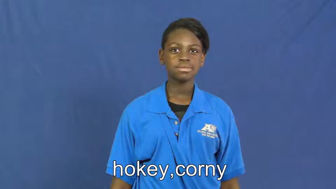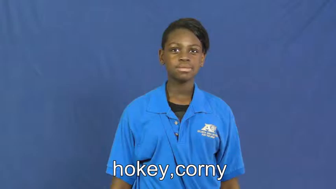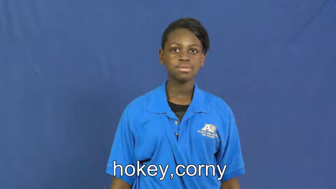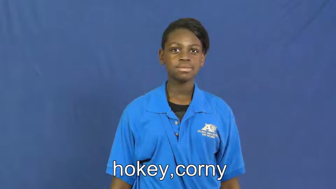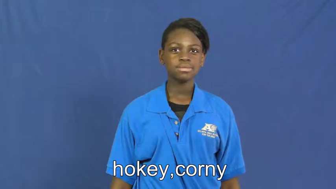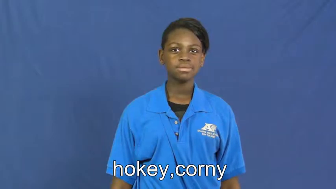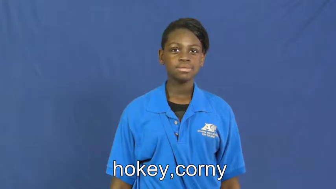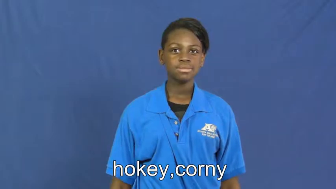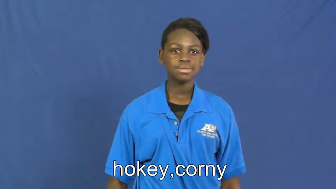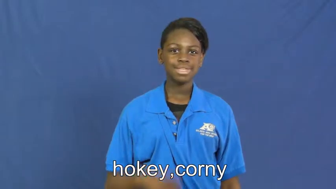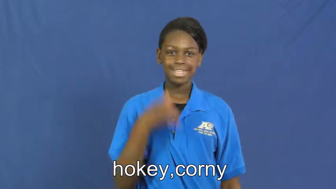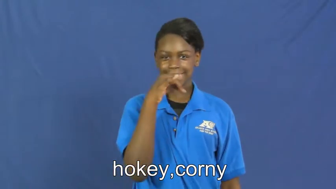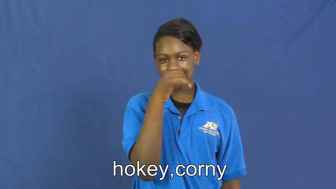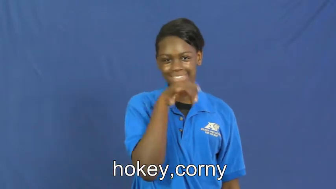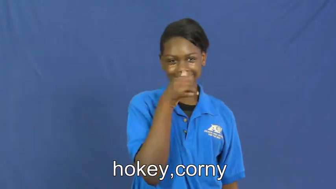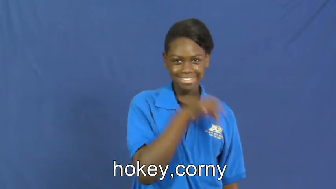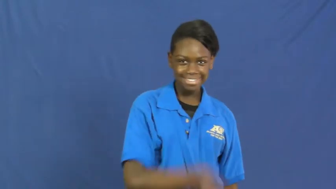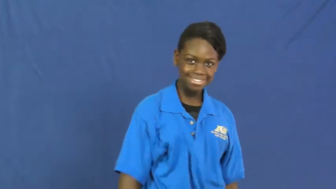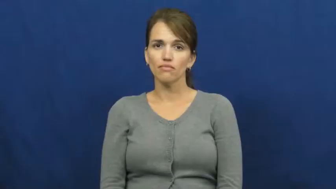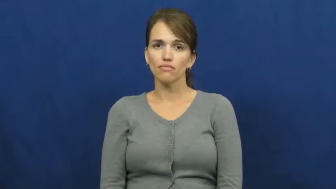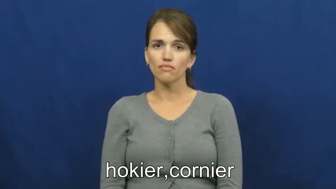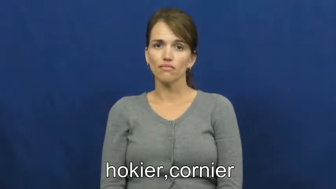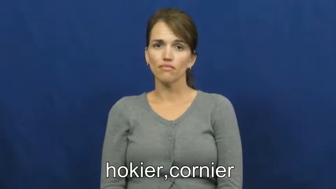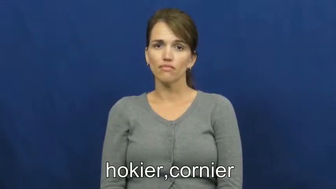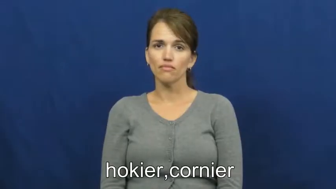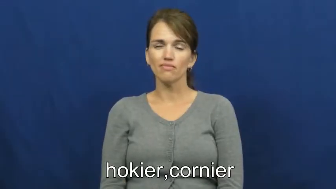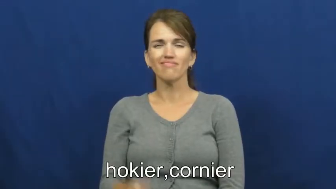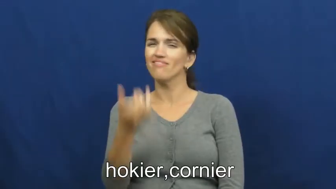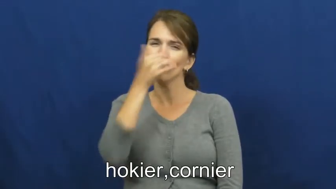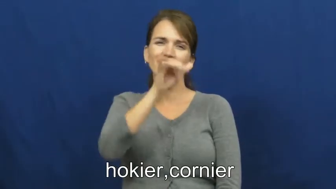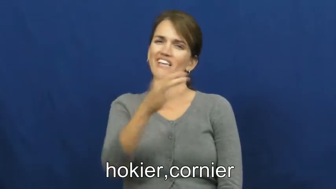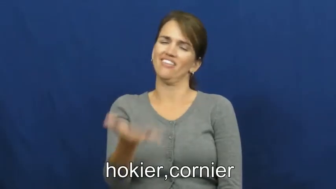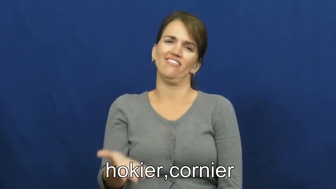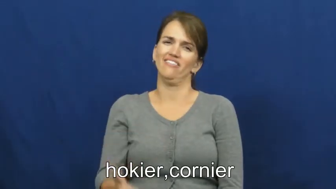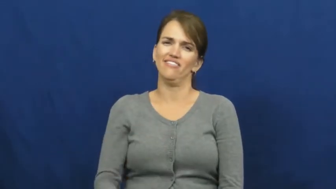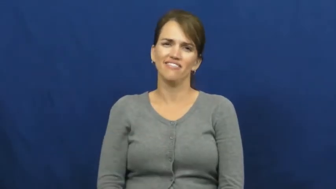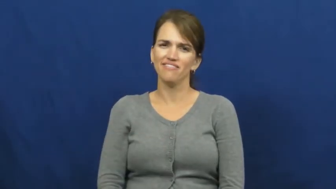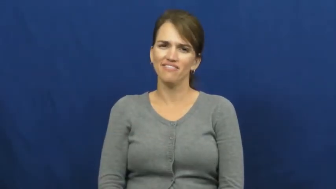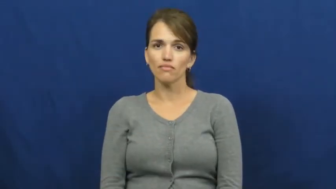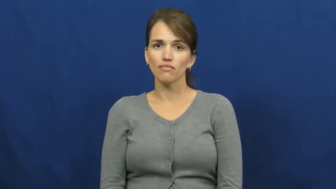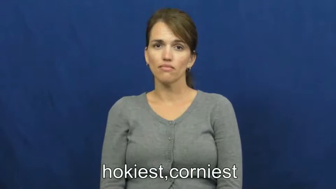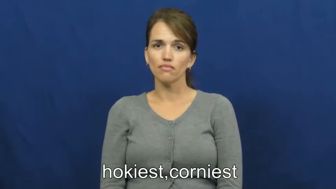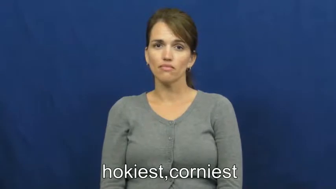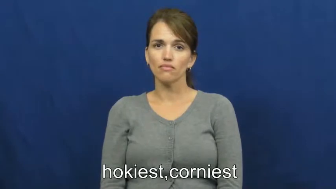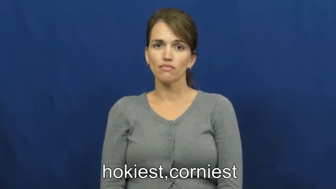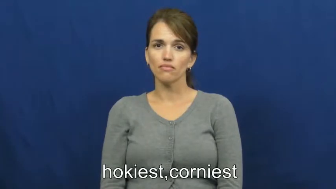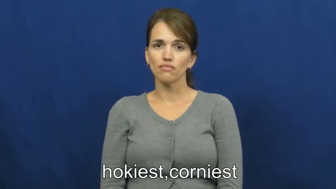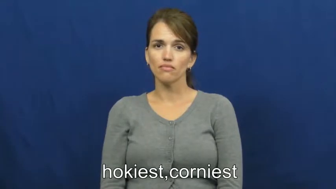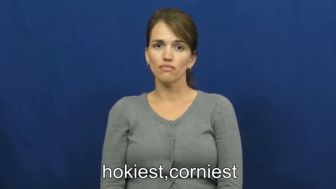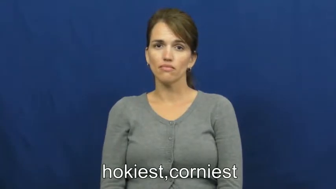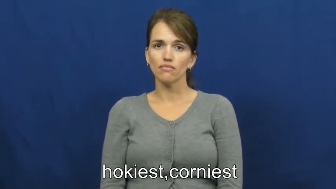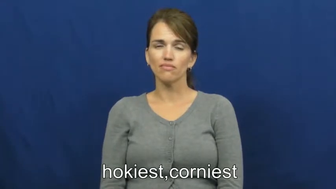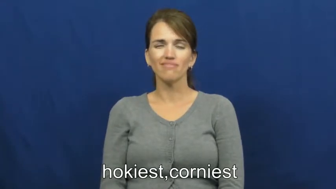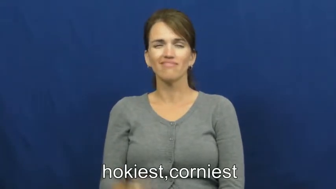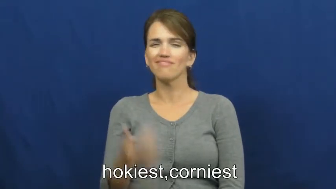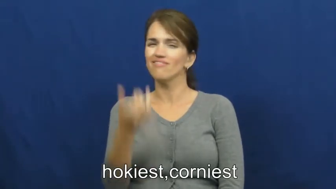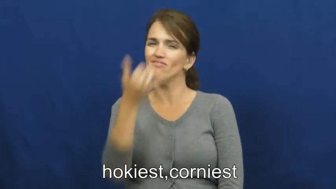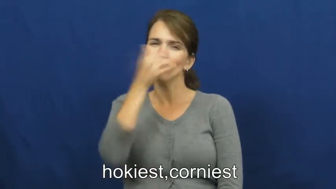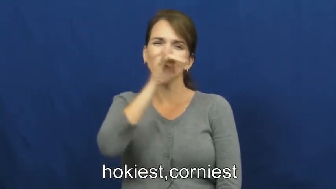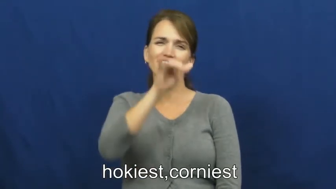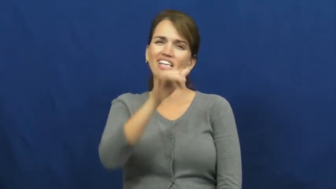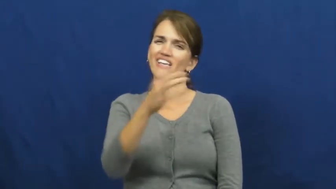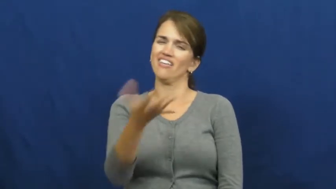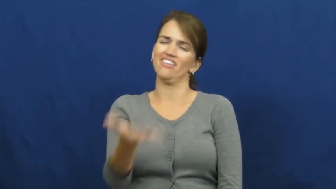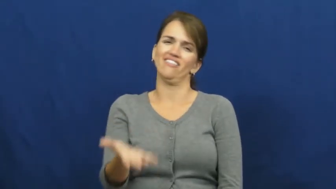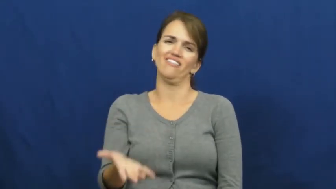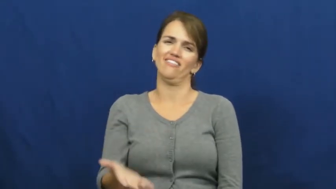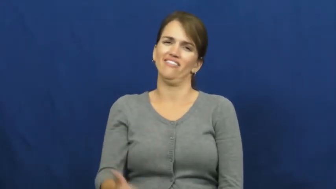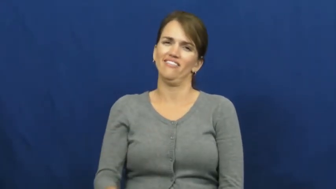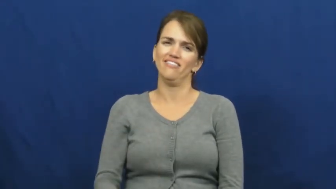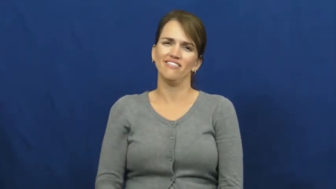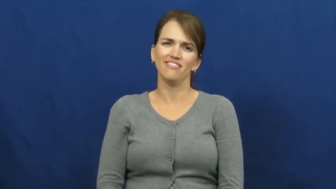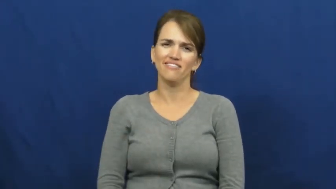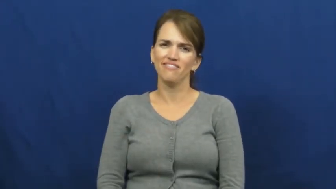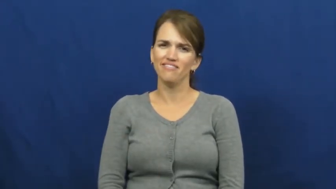hokier,cornier,hokiest,corniest